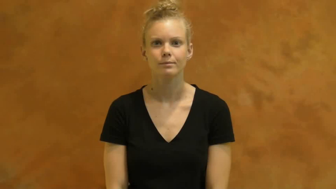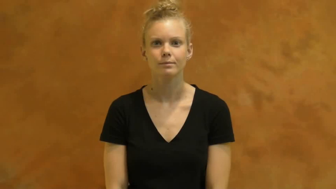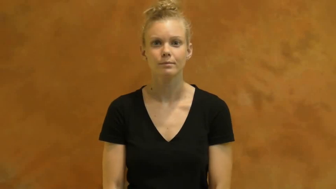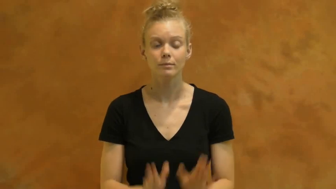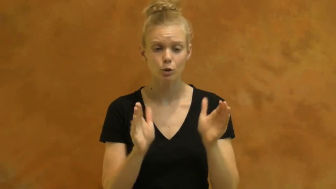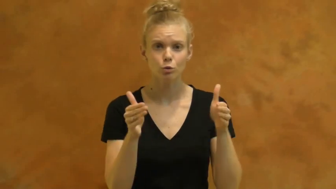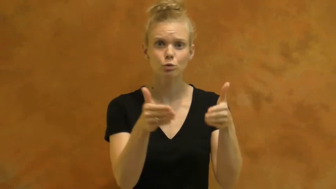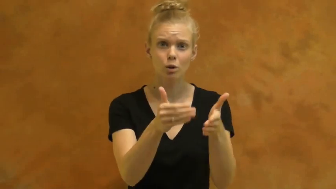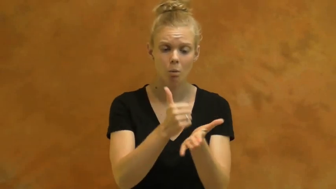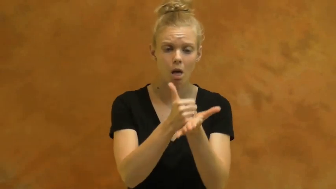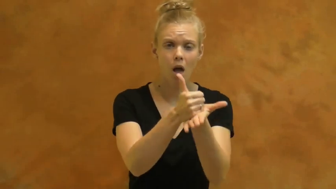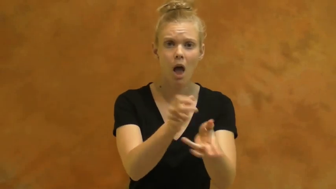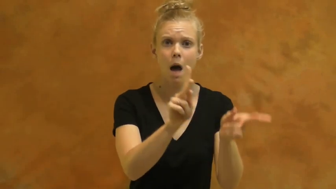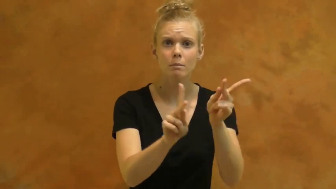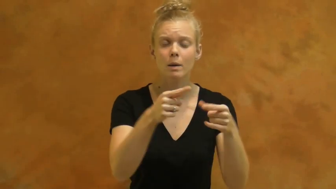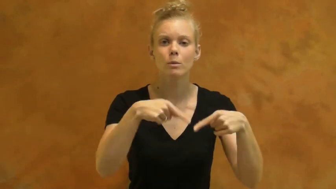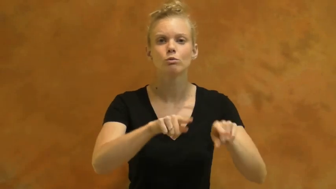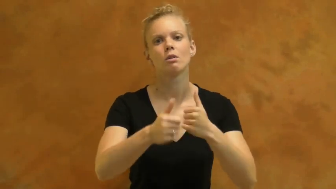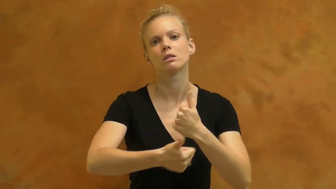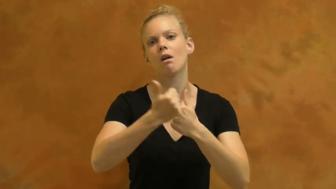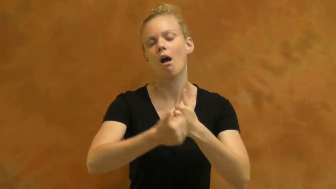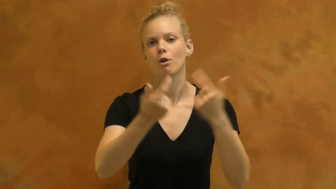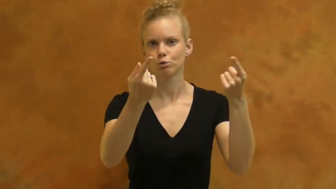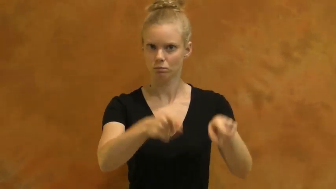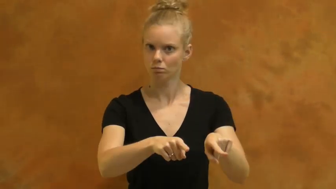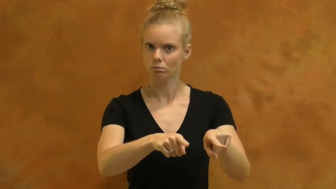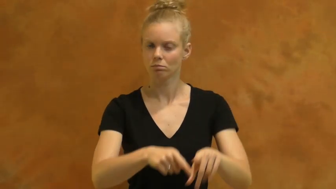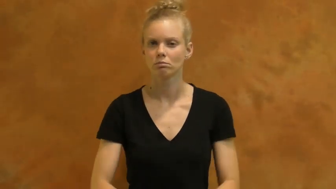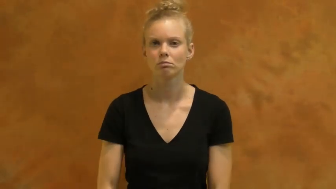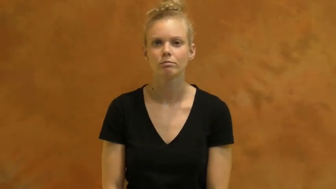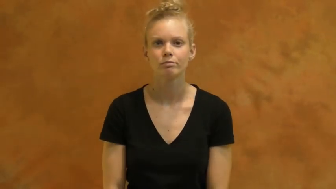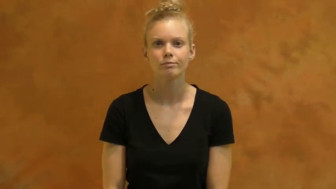salvage and rescue service